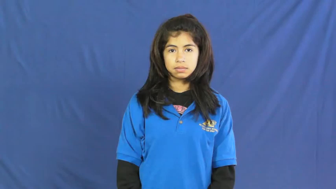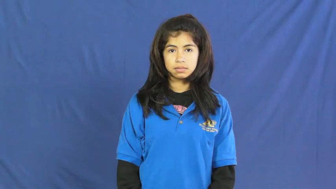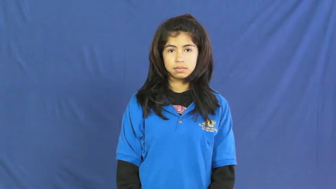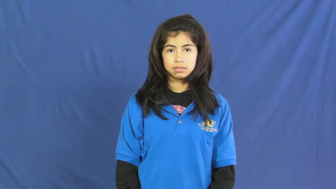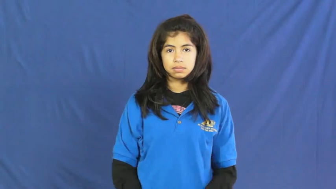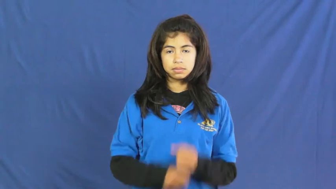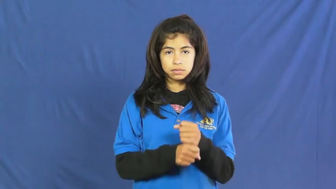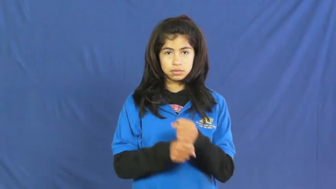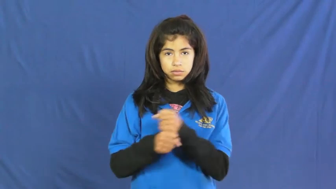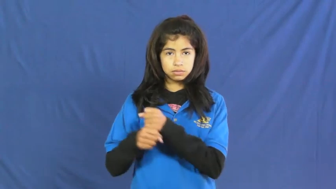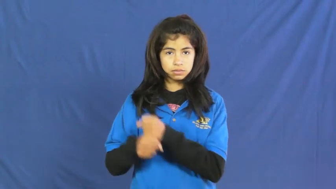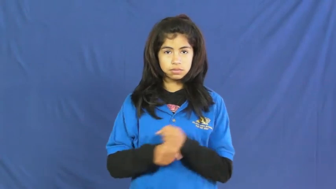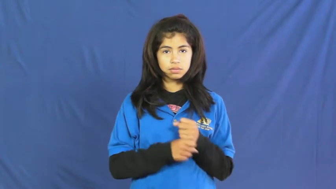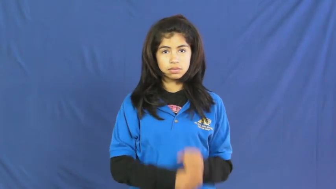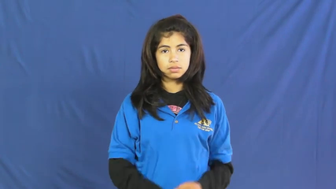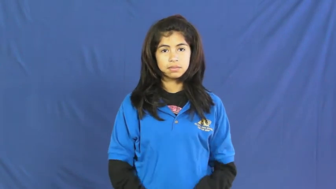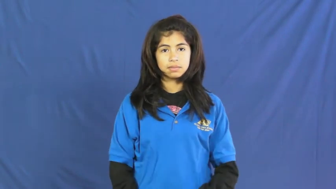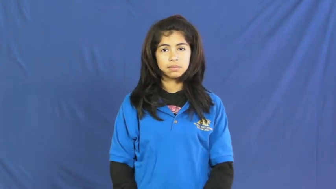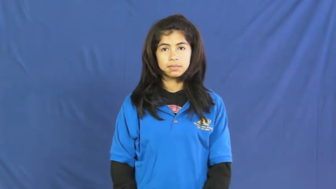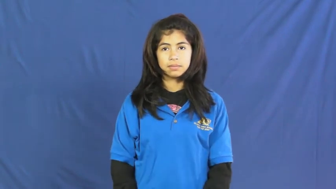picket-verb